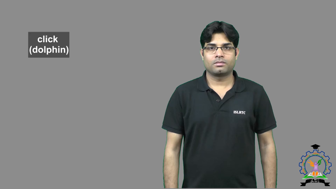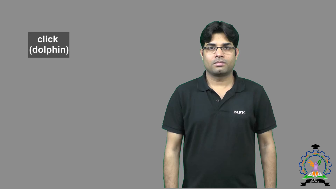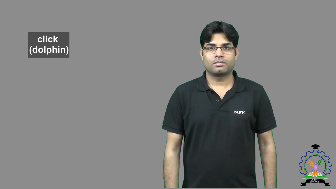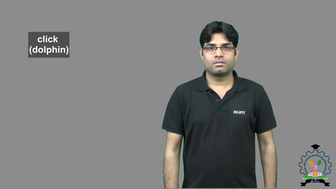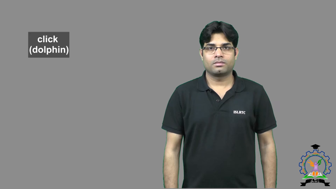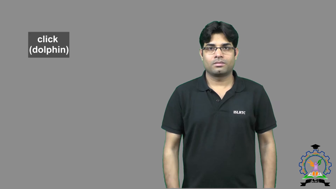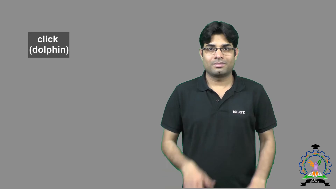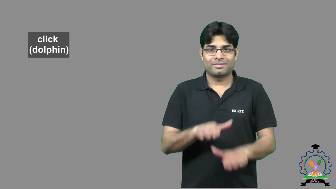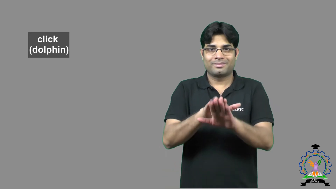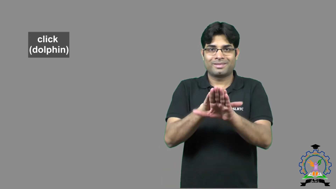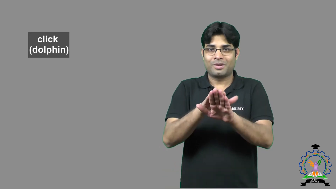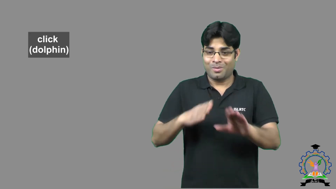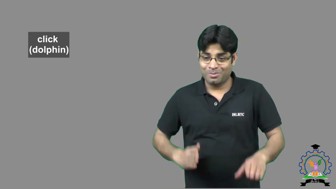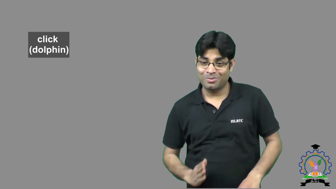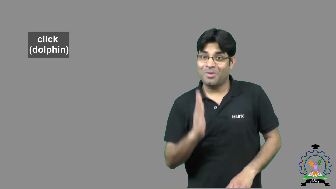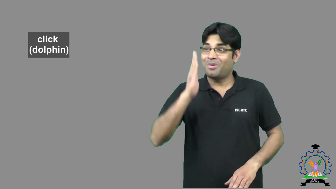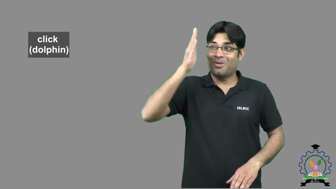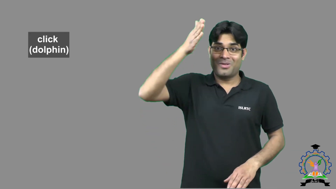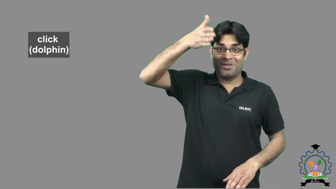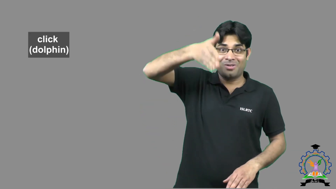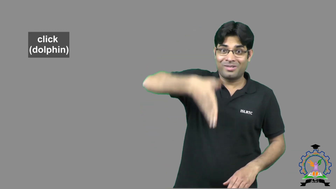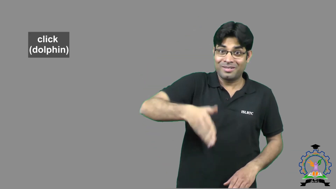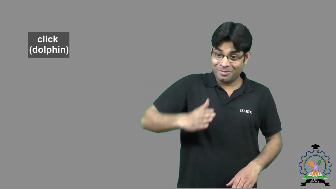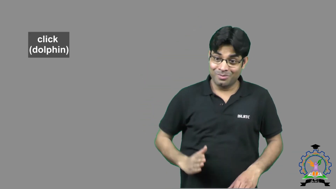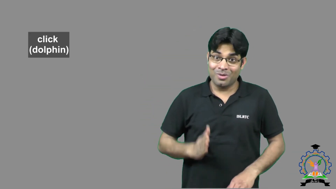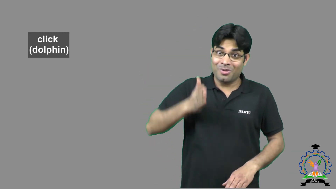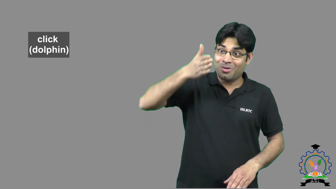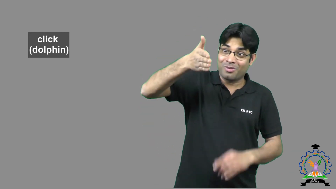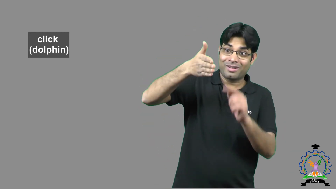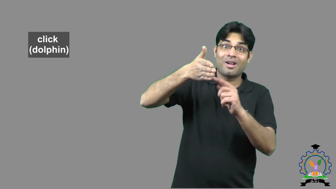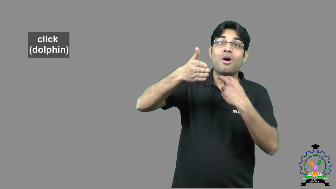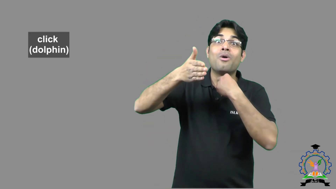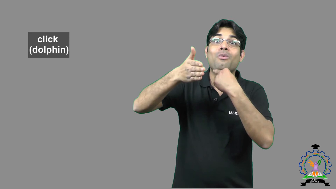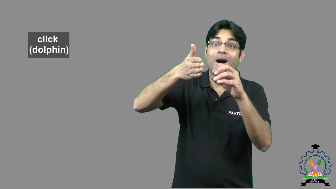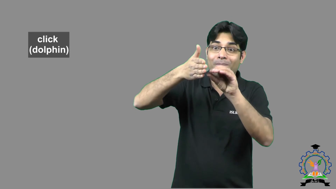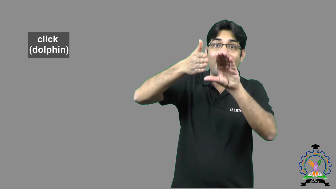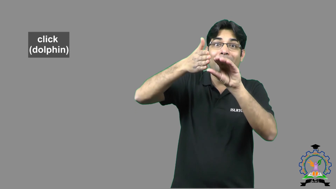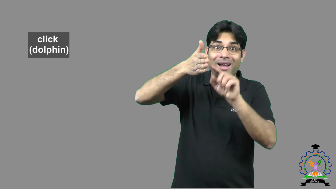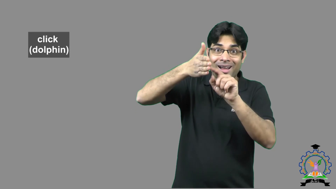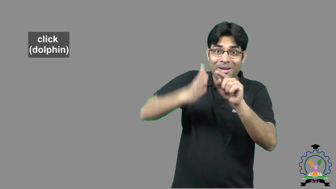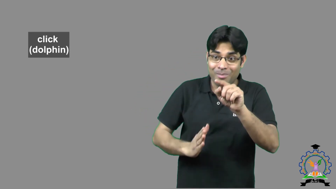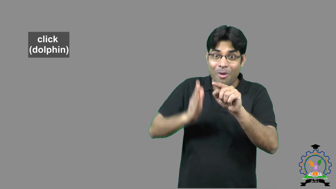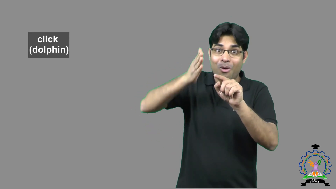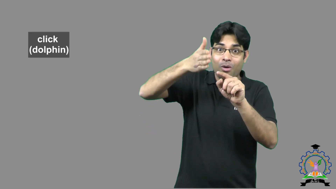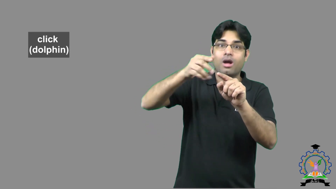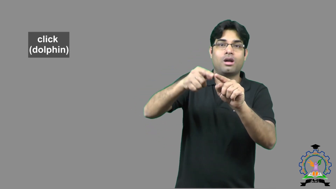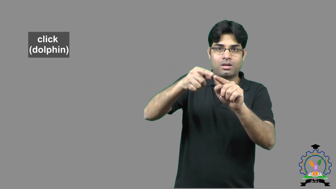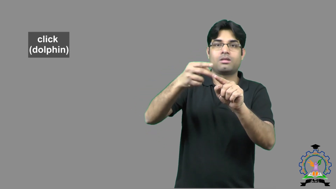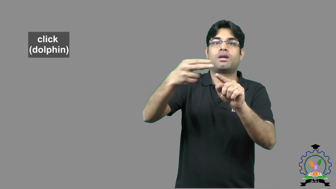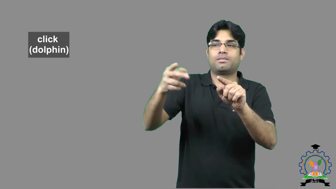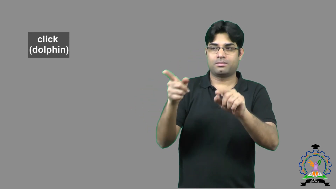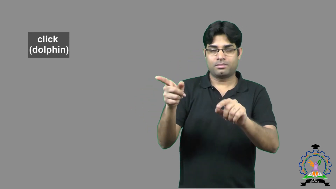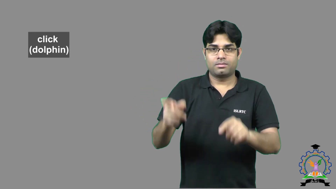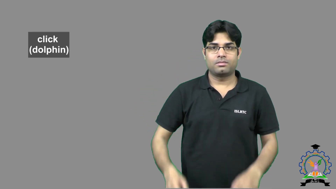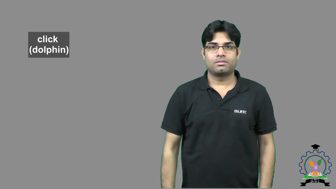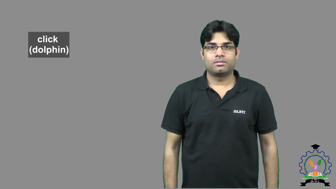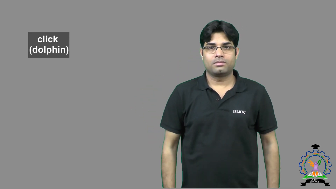click dolphin